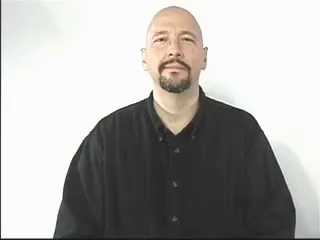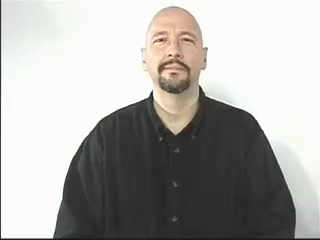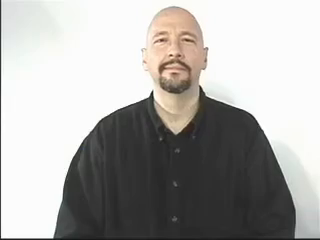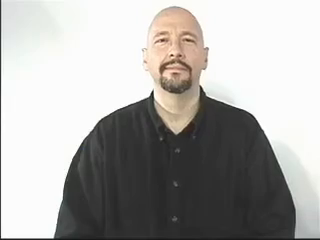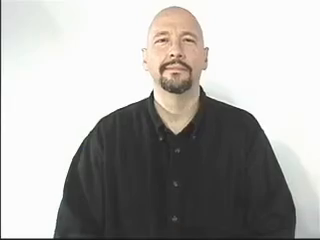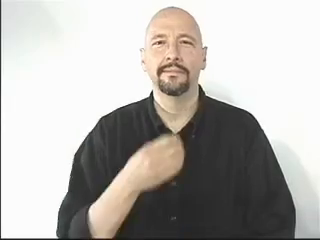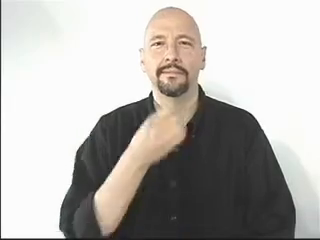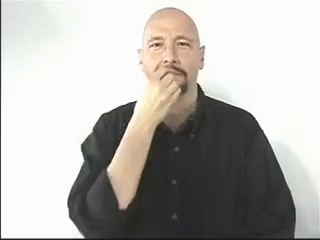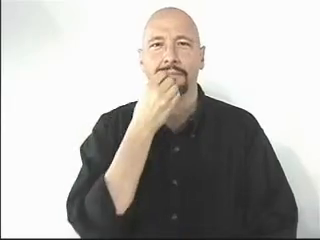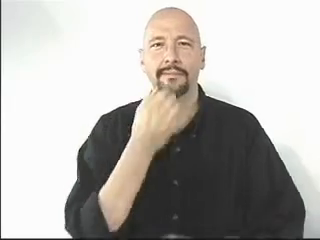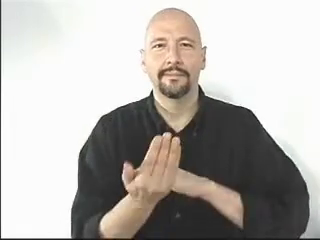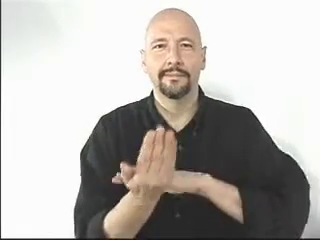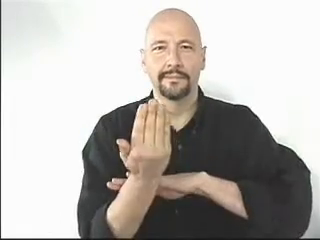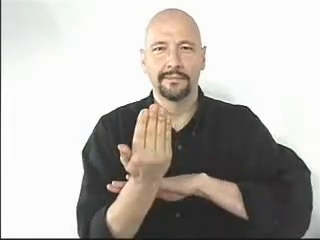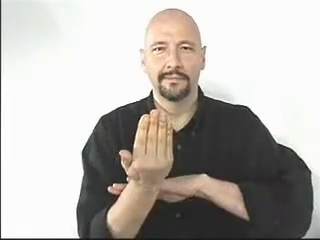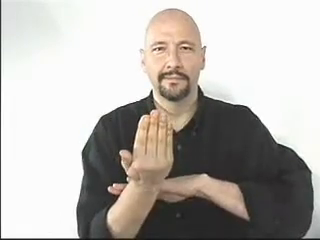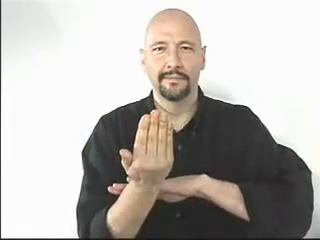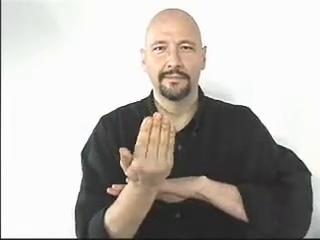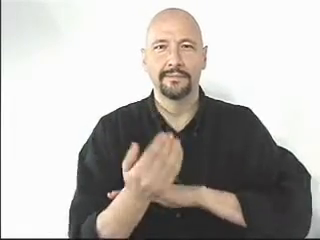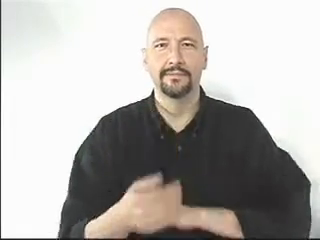BREAKFAST